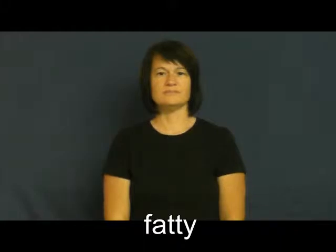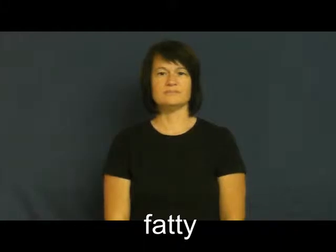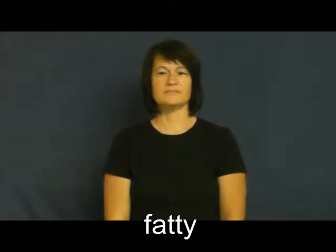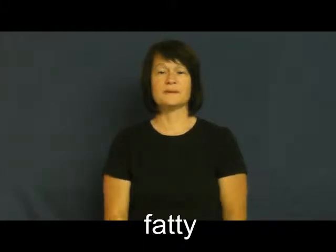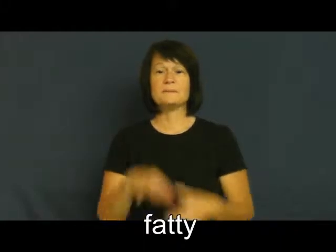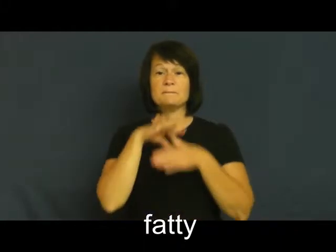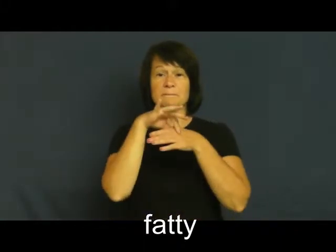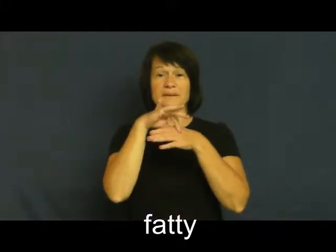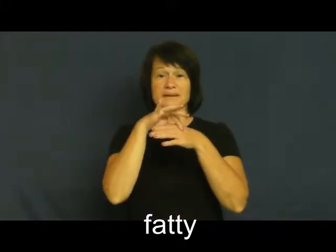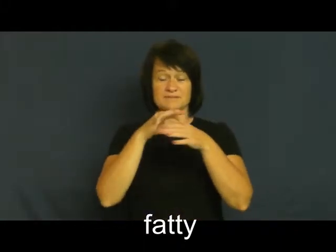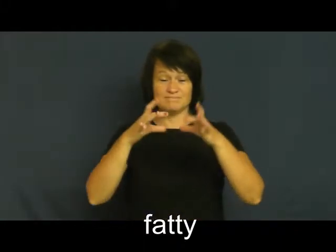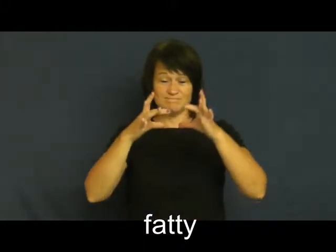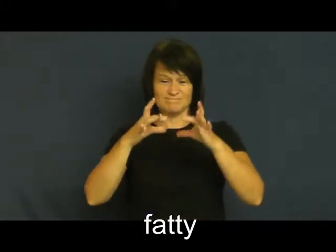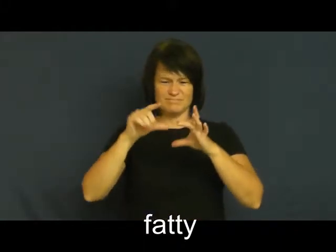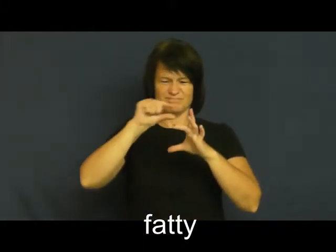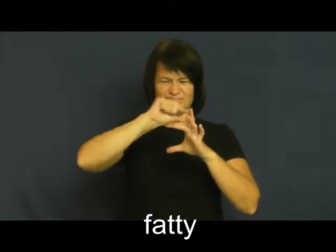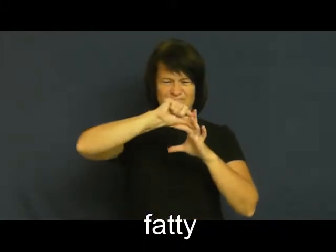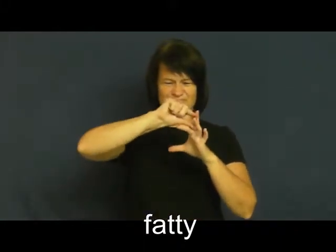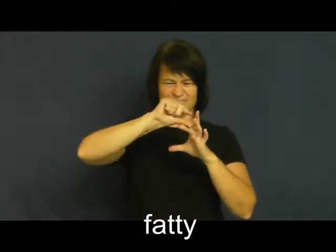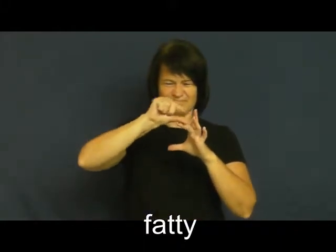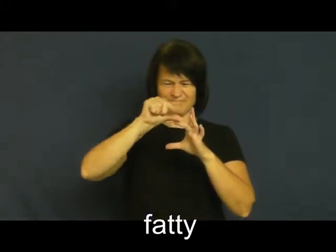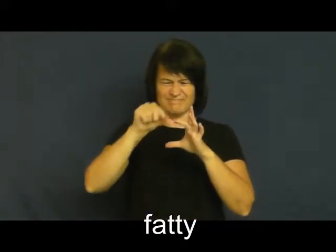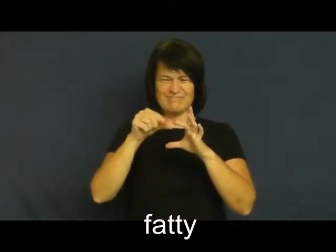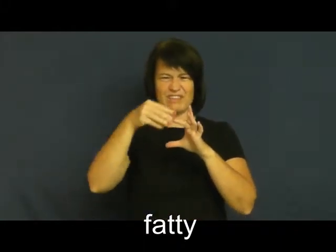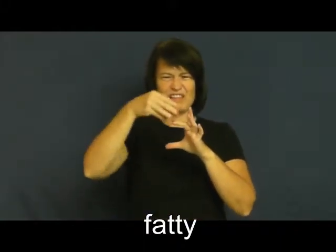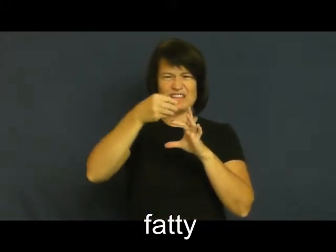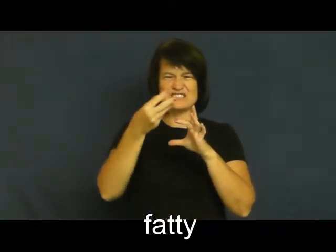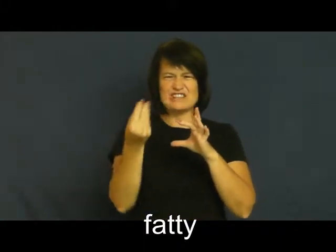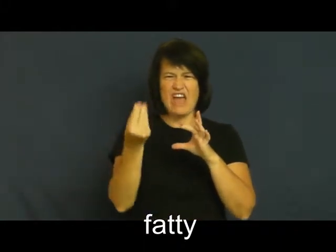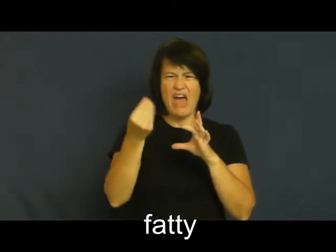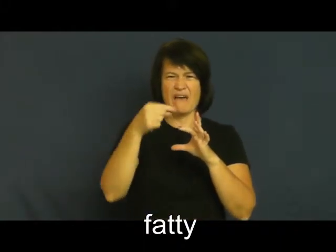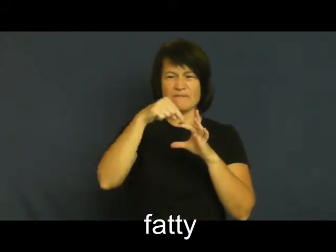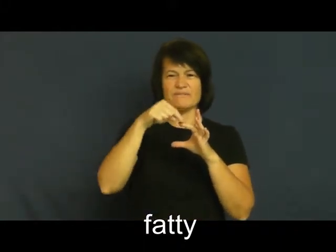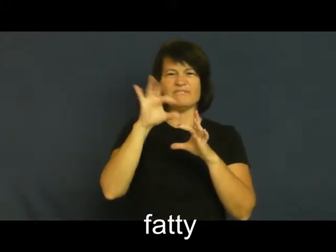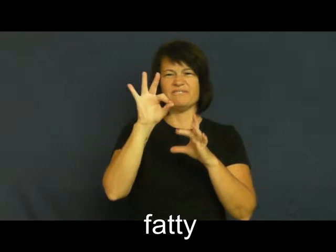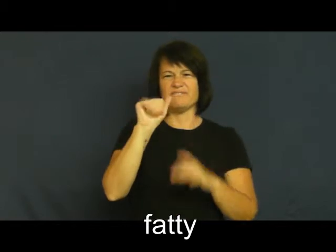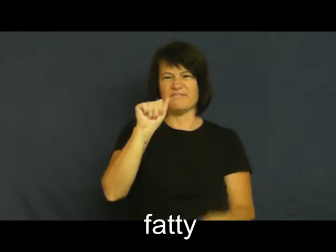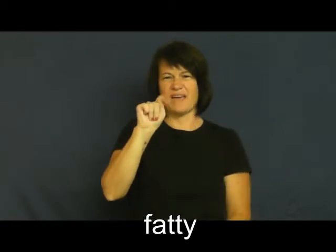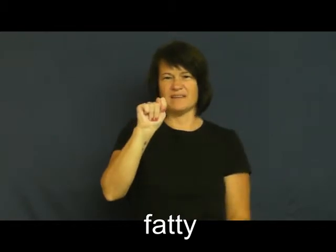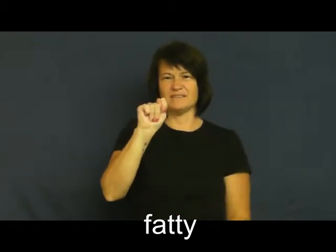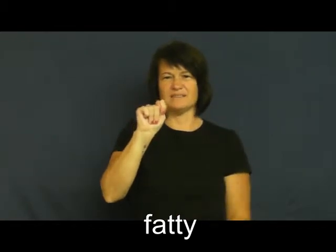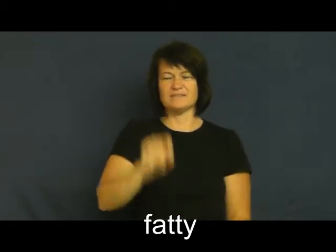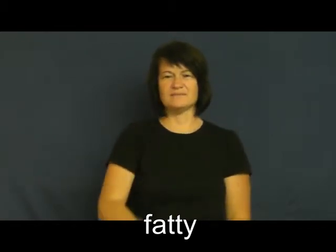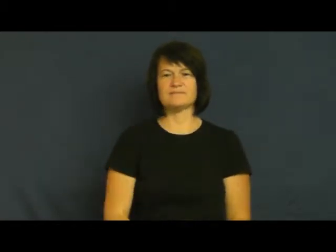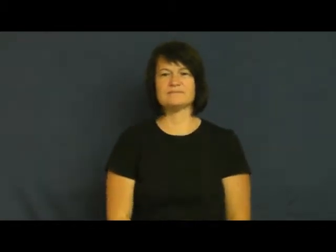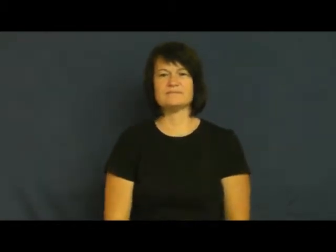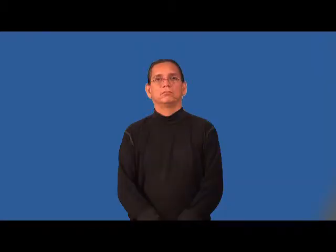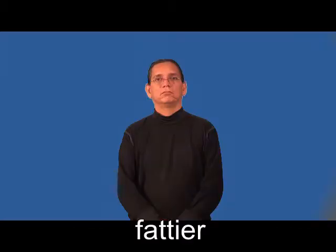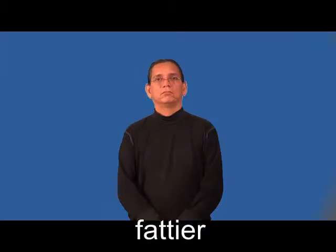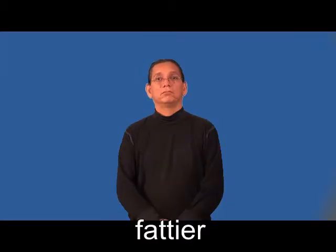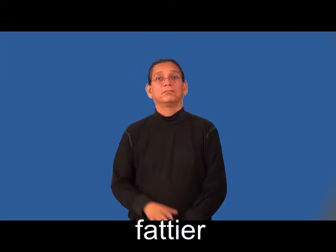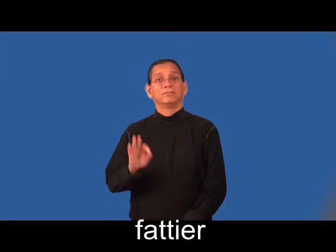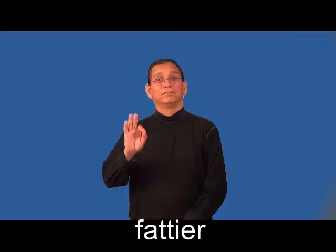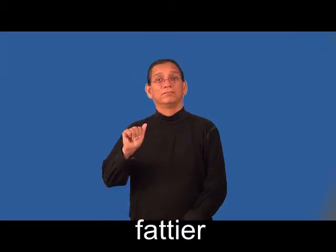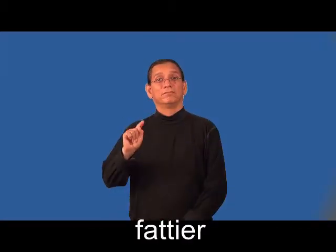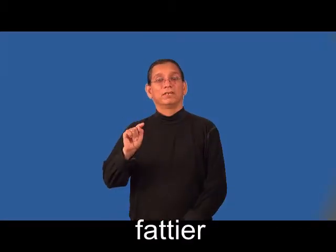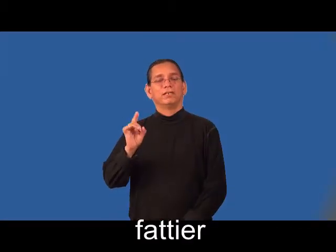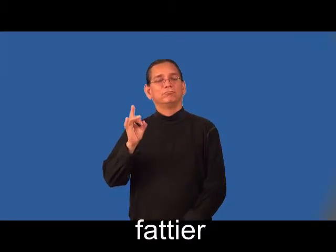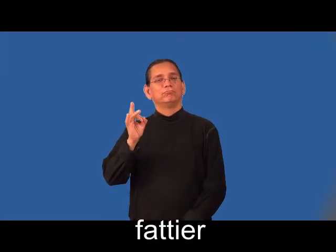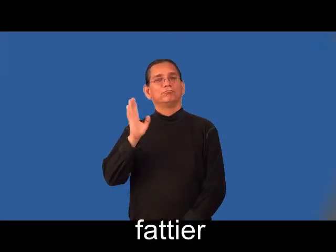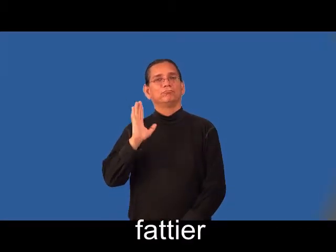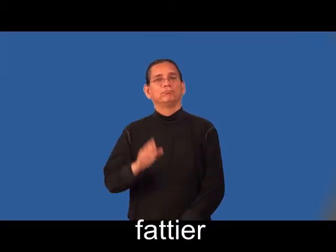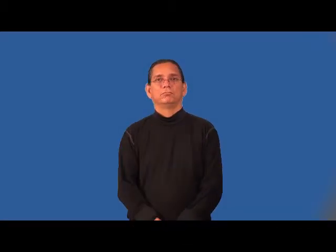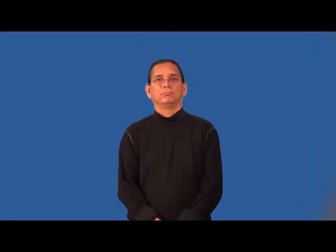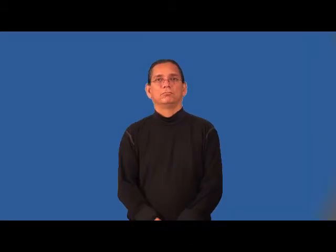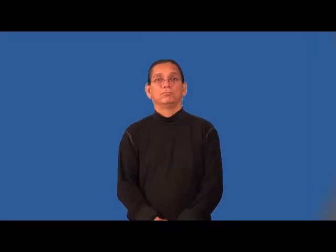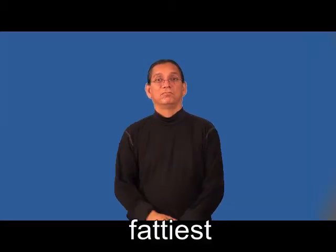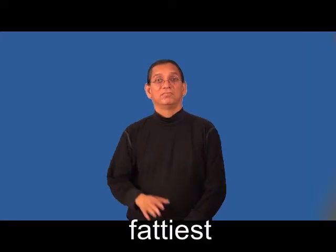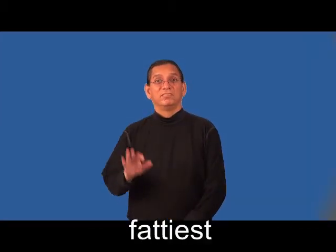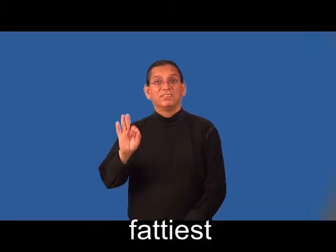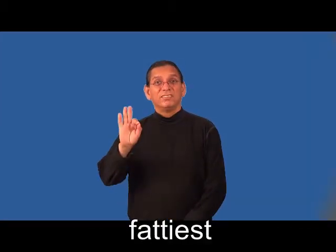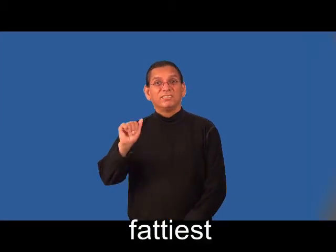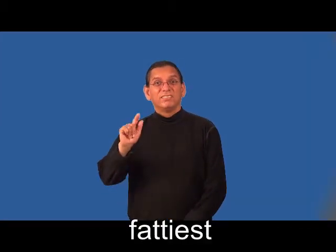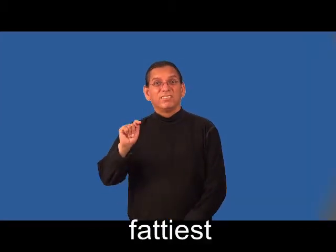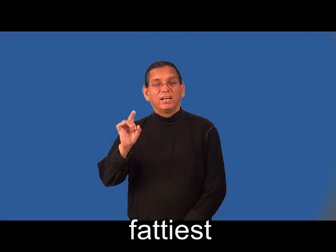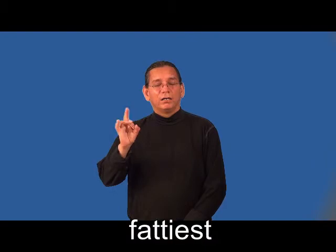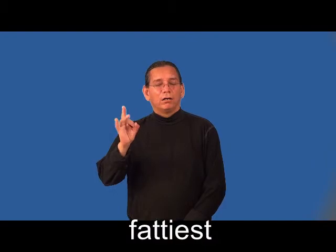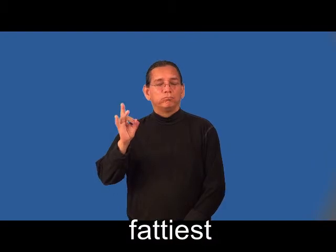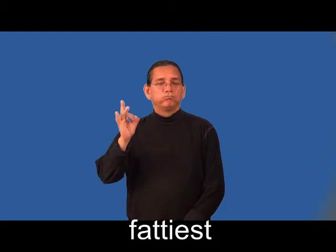fattier,fattiest